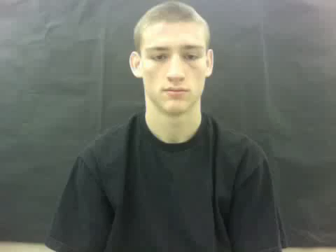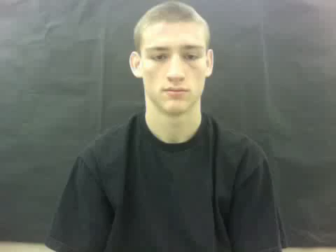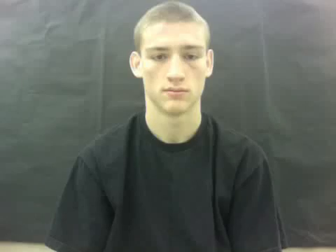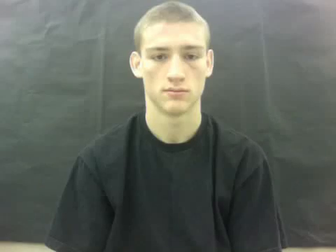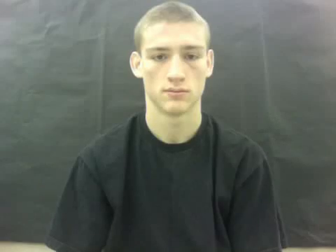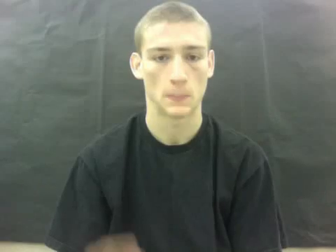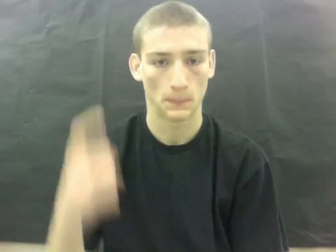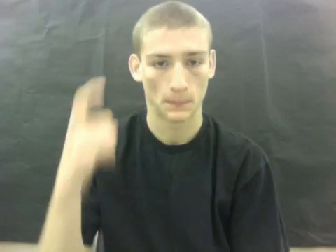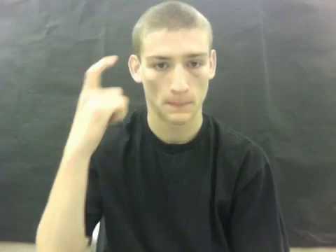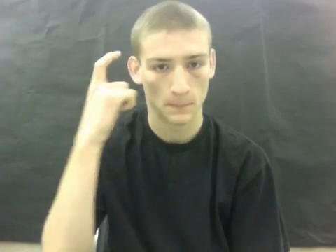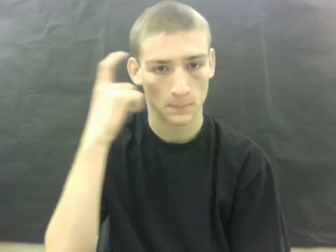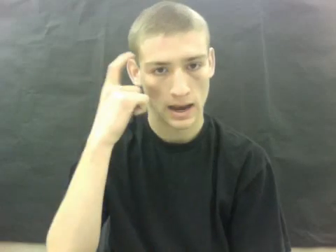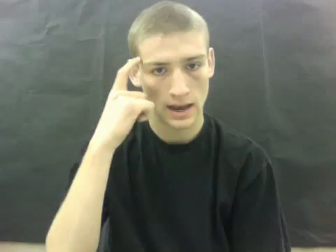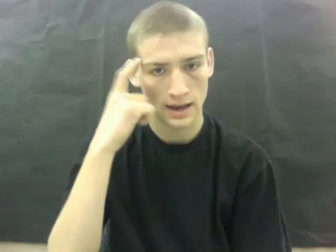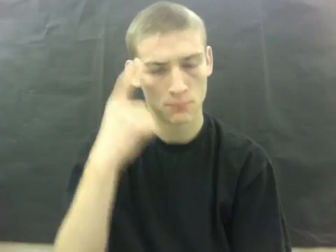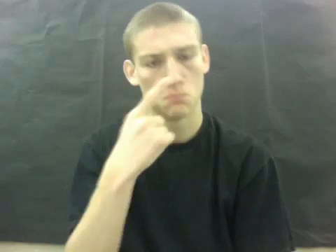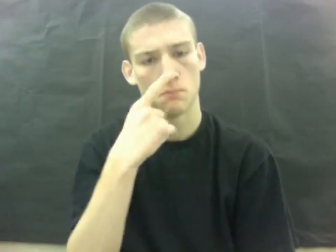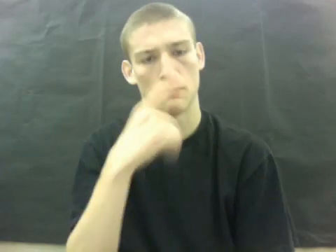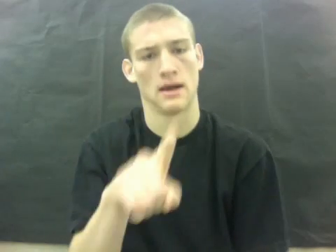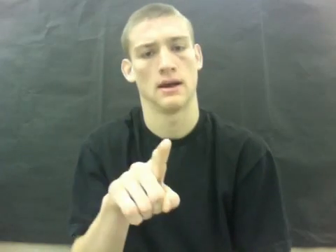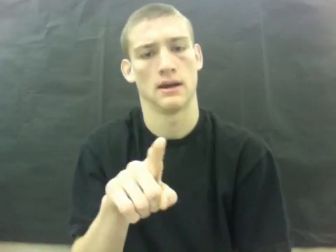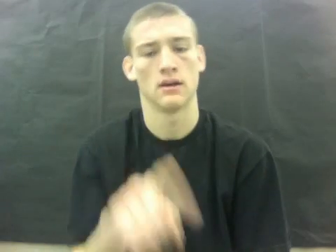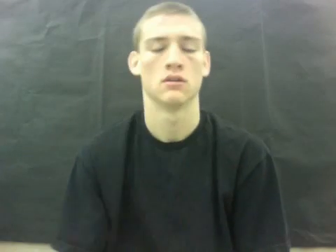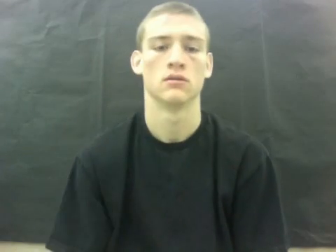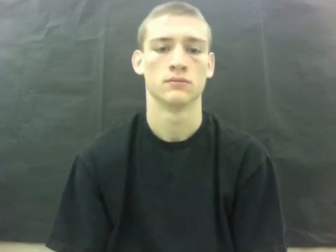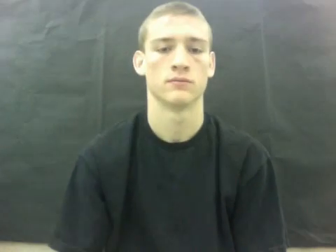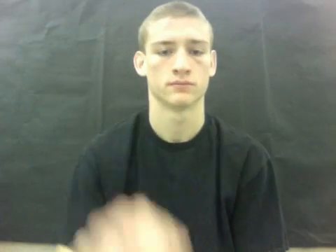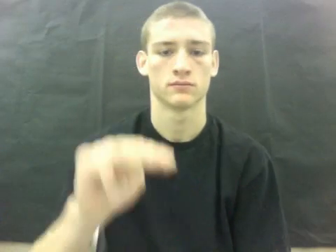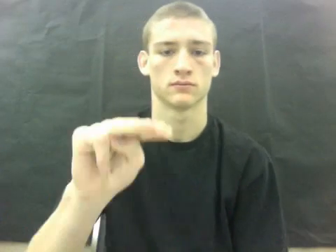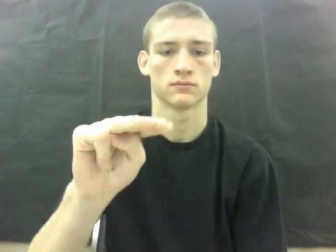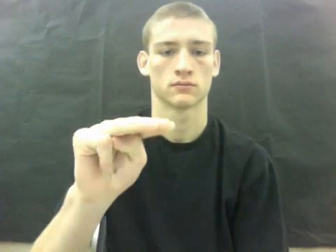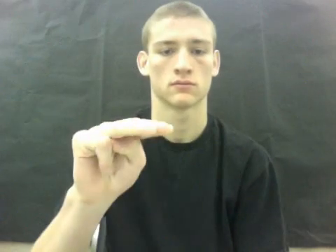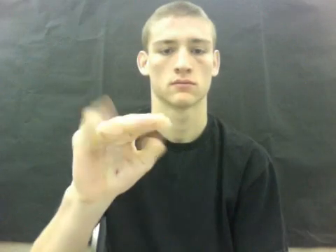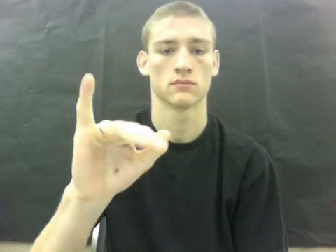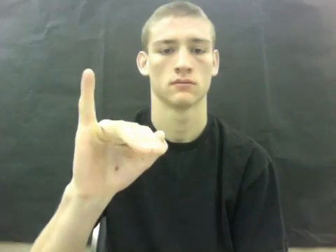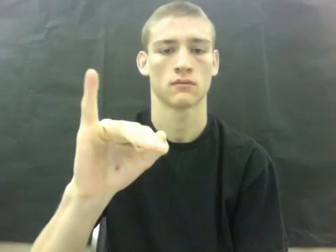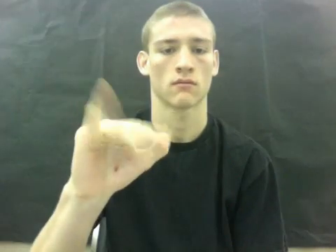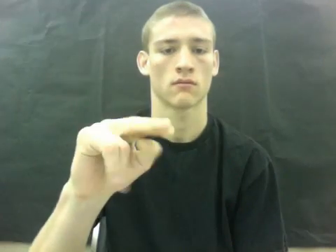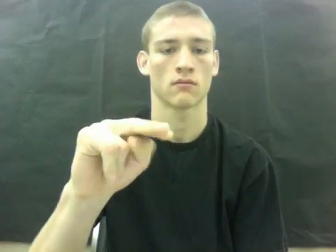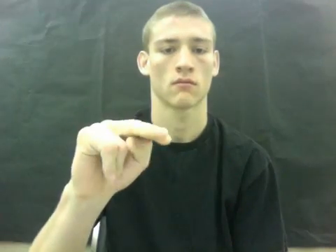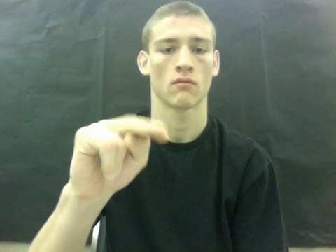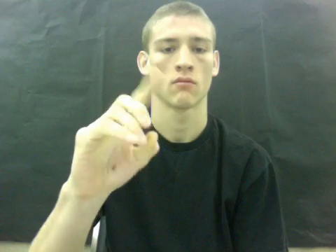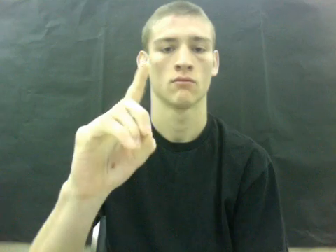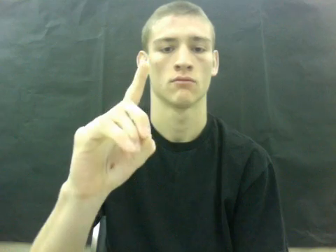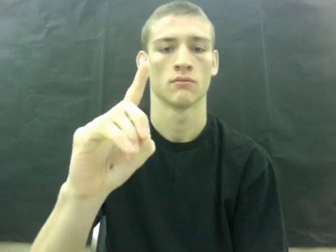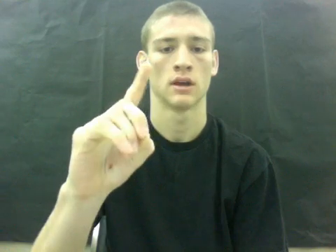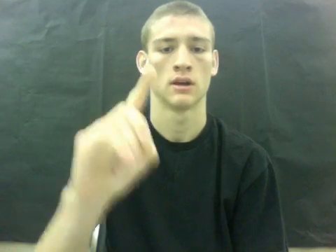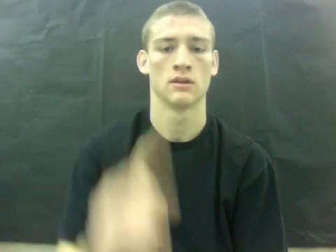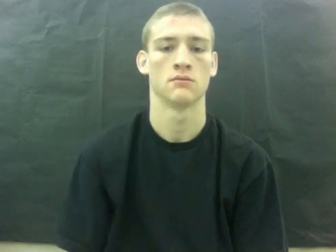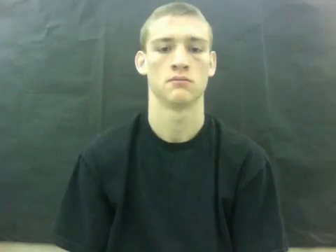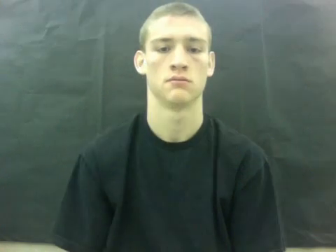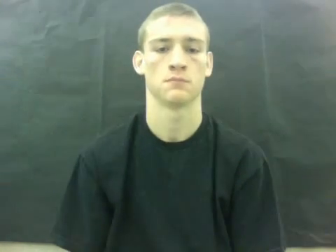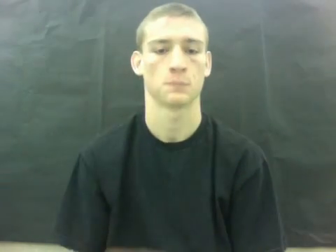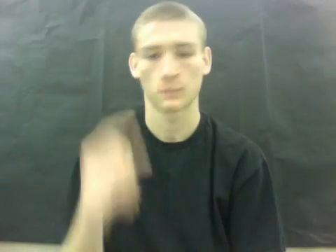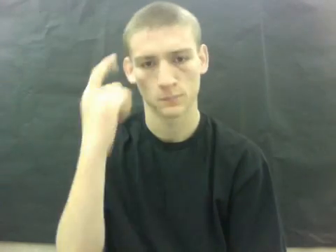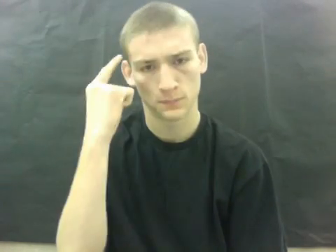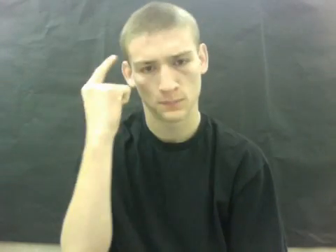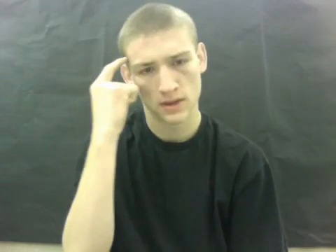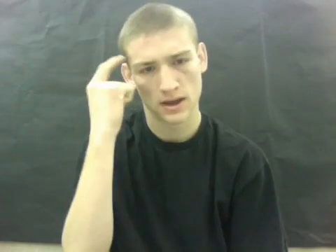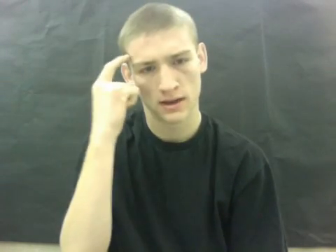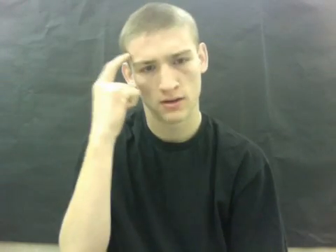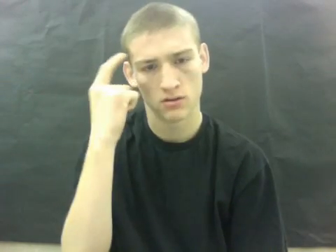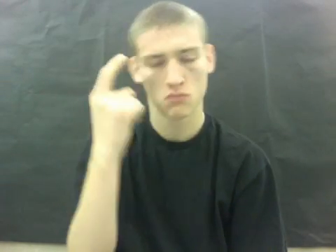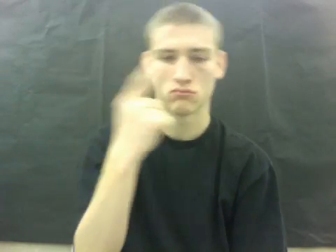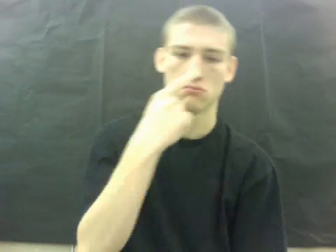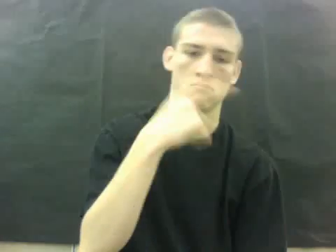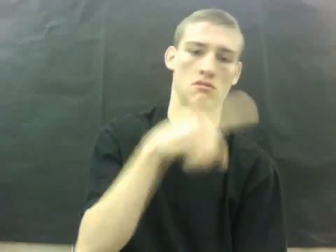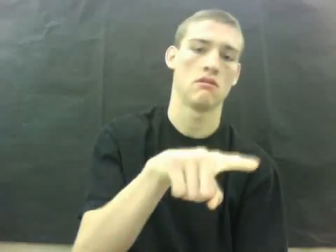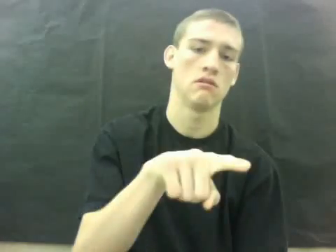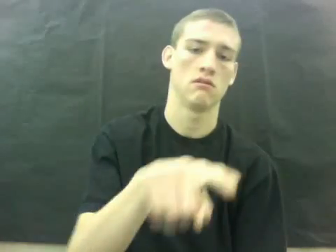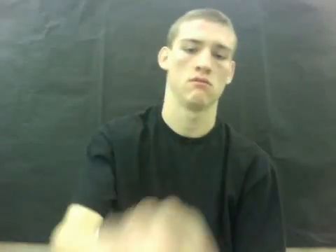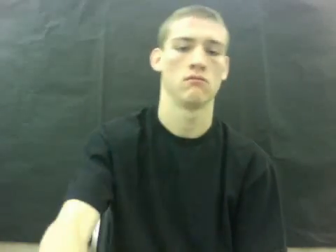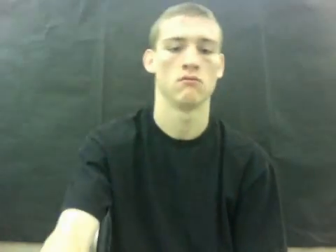mind